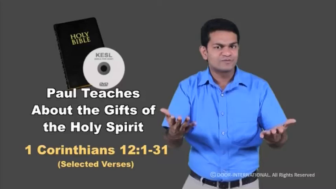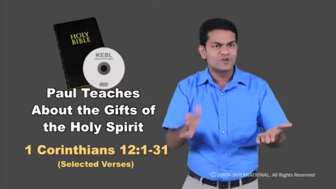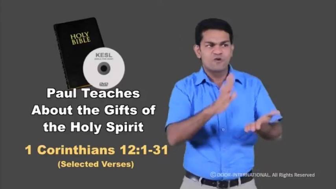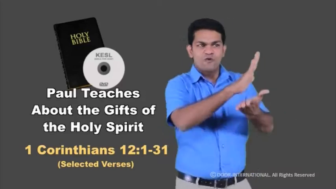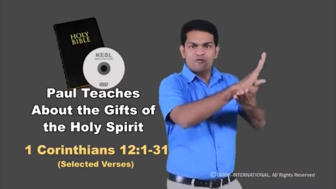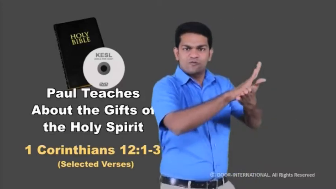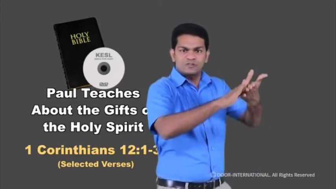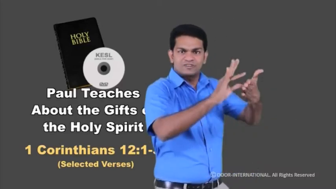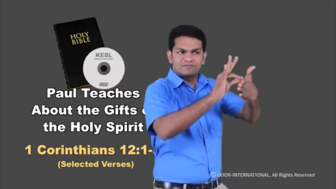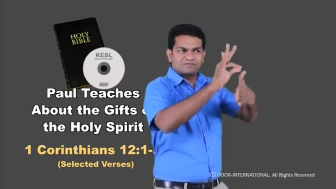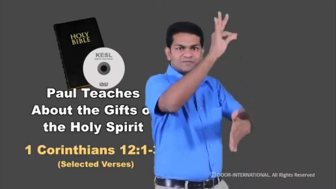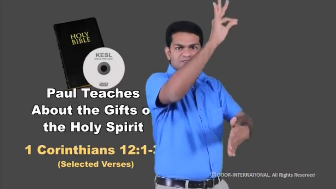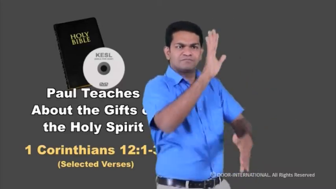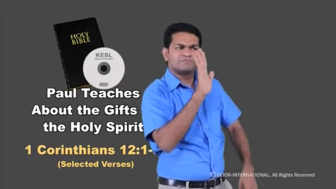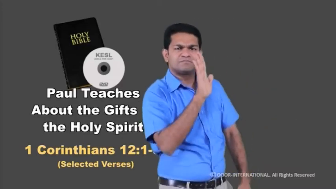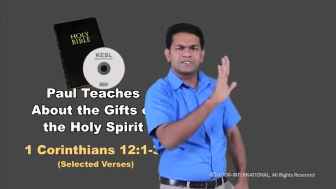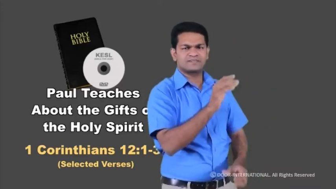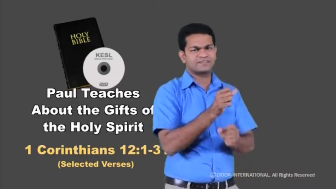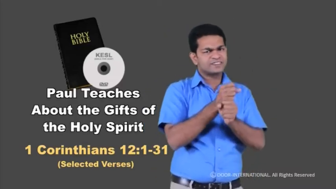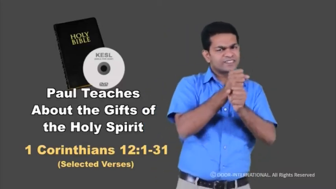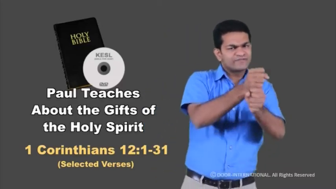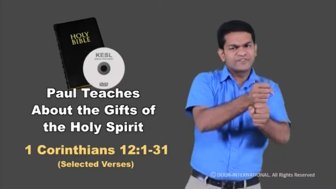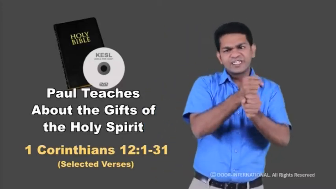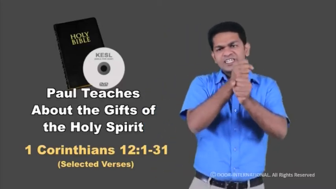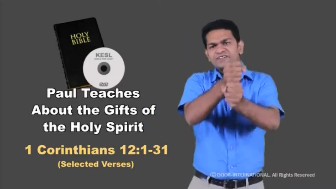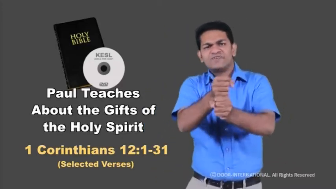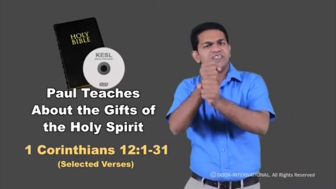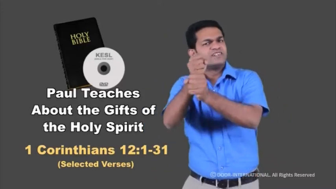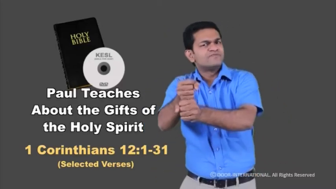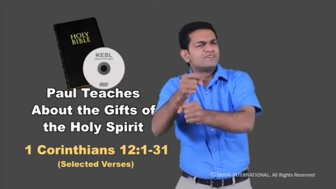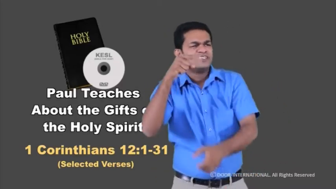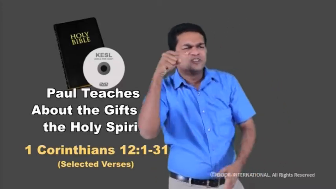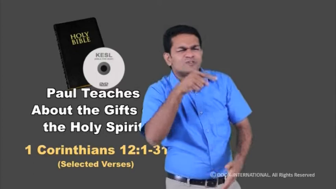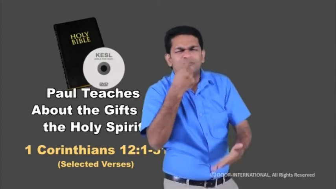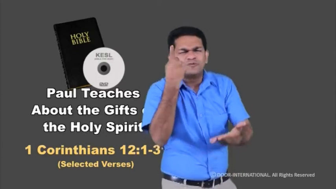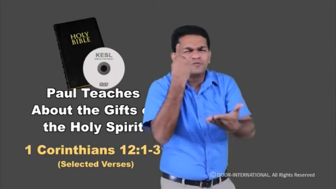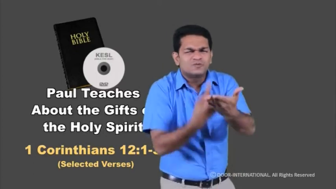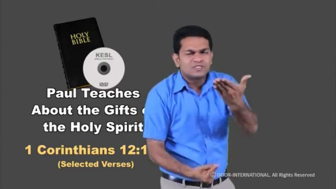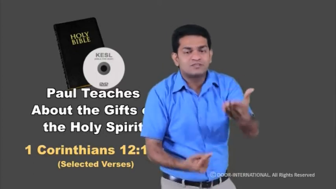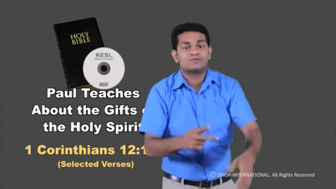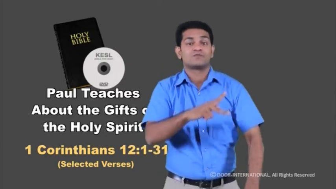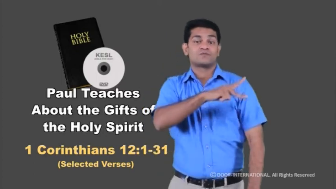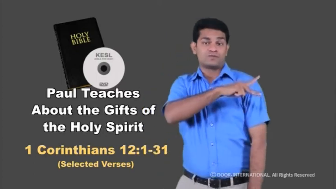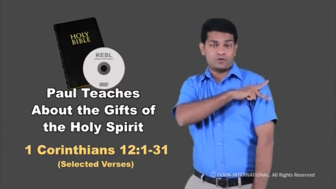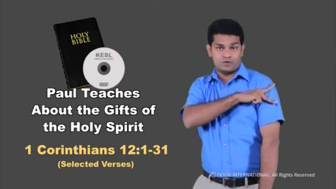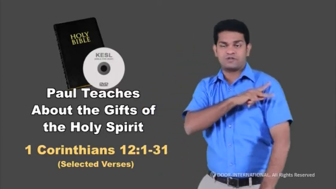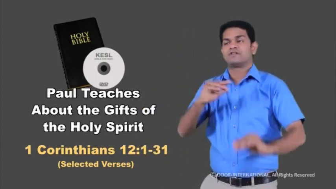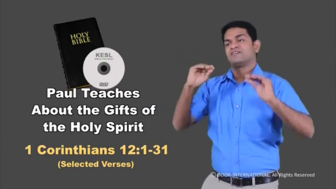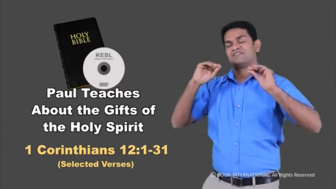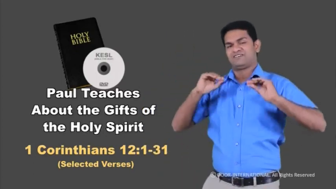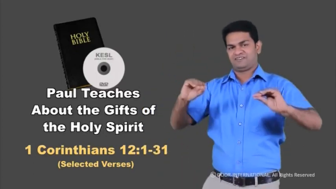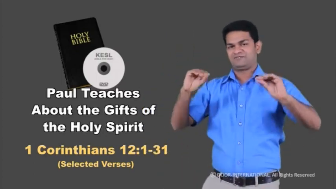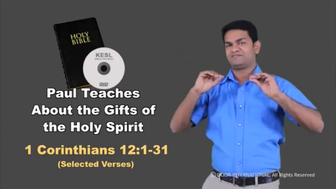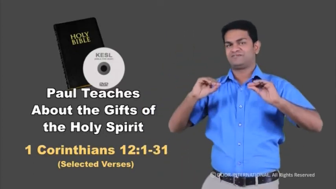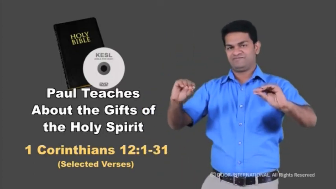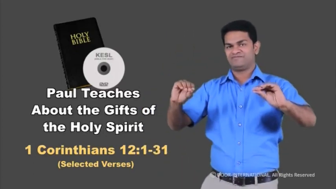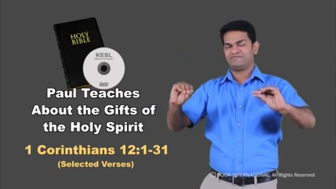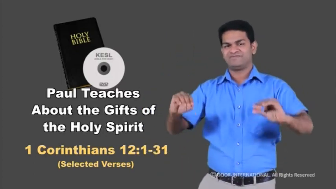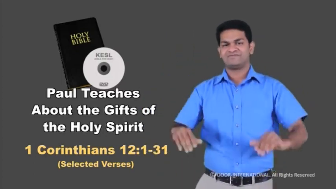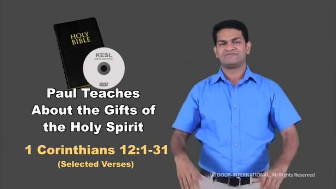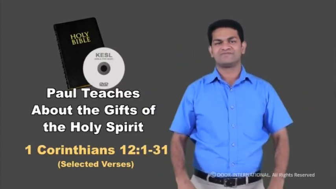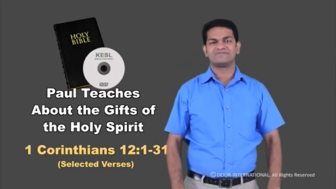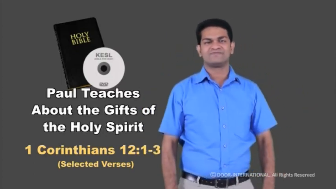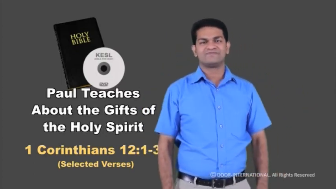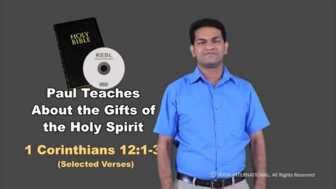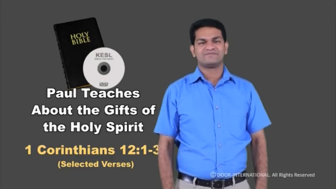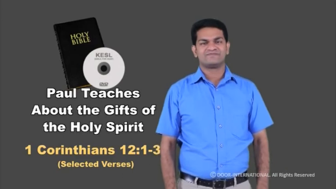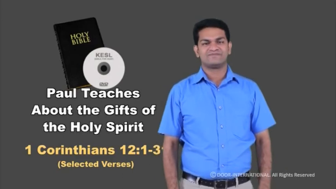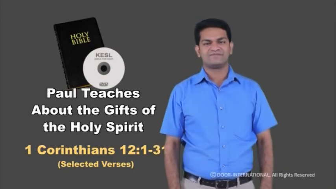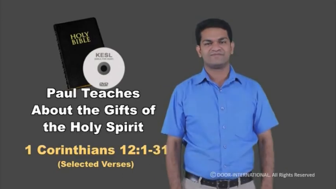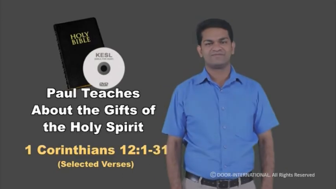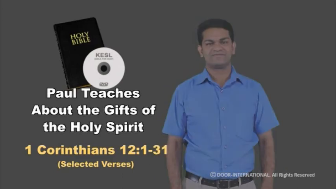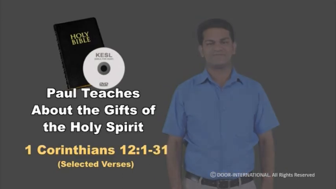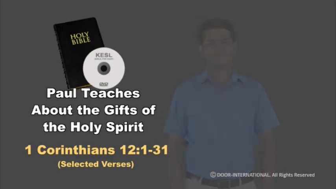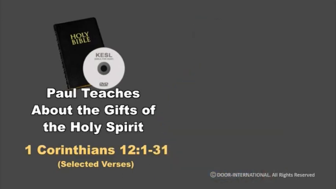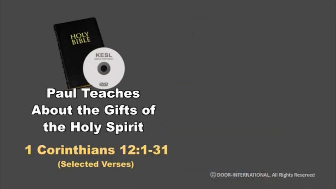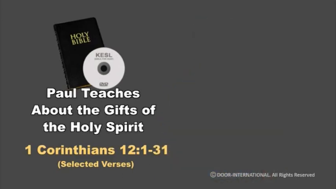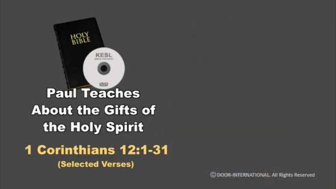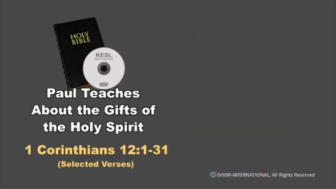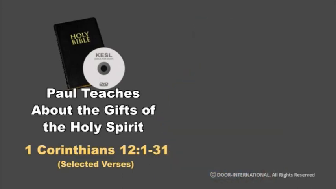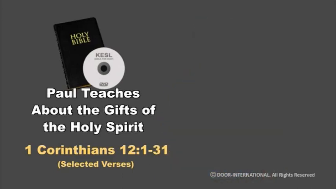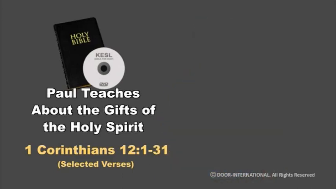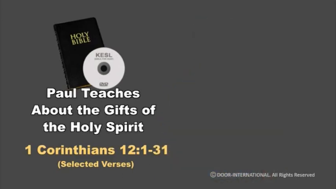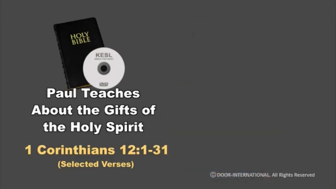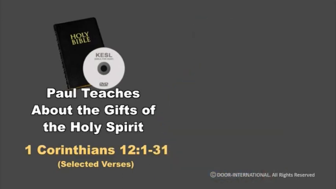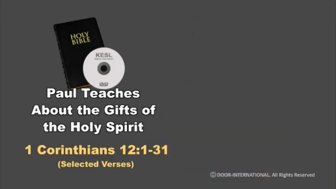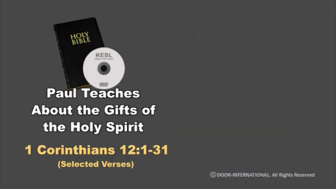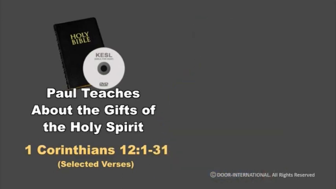Paul Teaches About the Gifts of the Holy Spirit